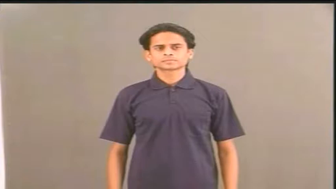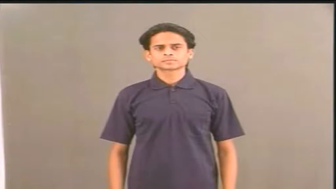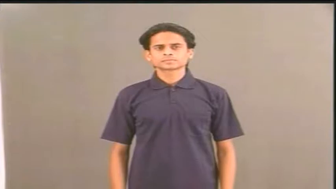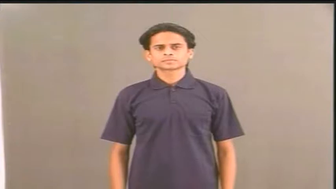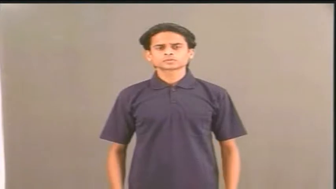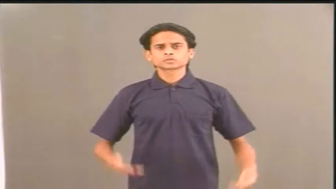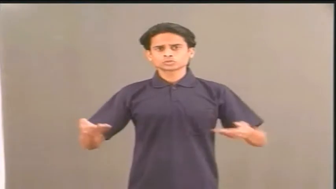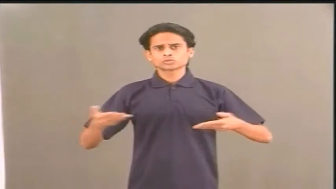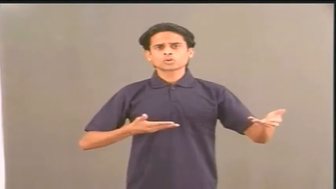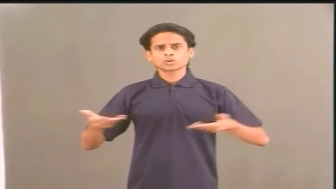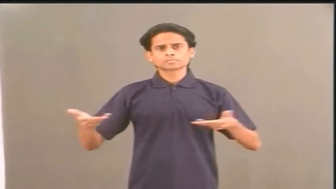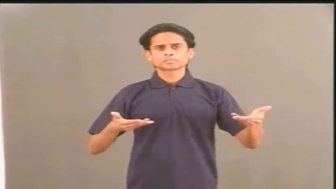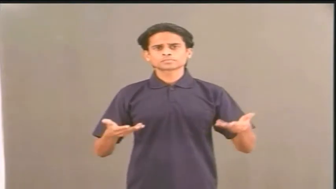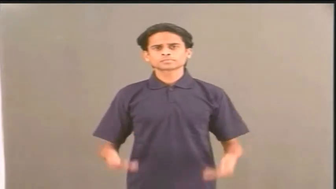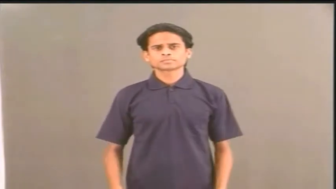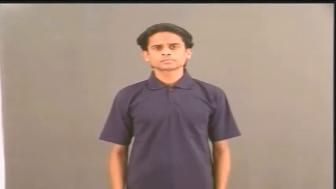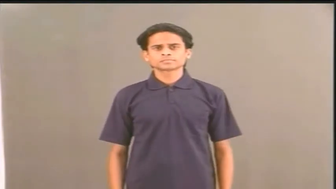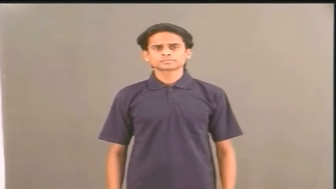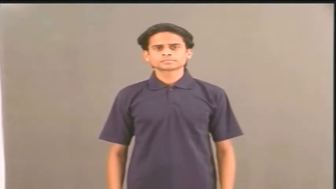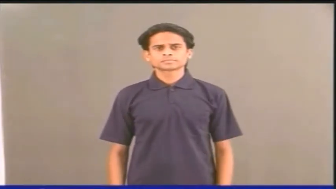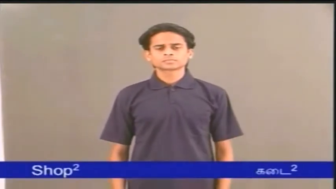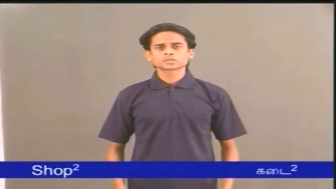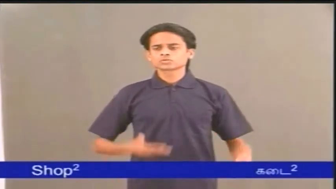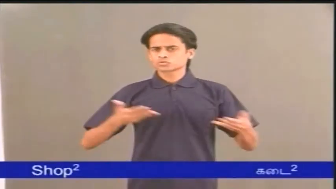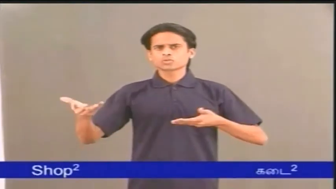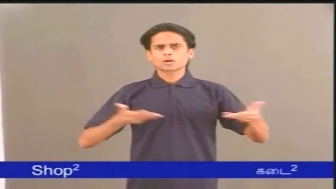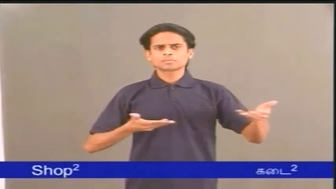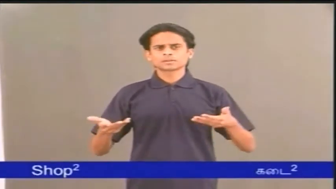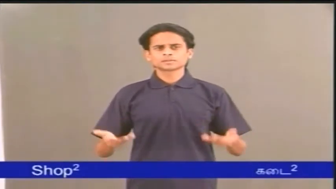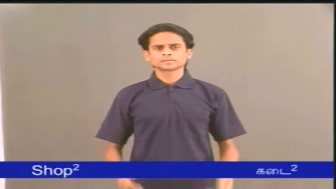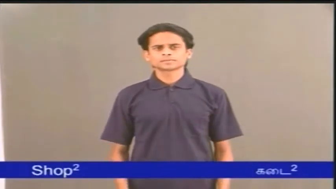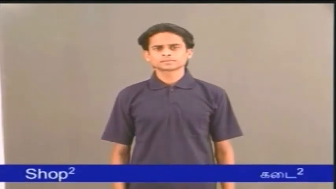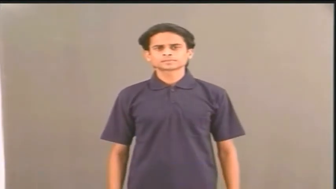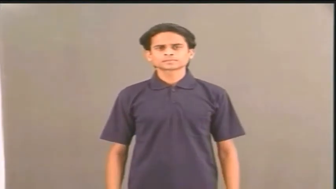shop